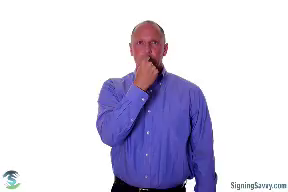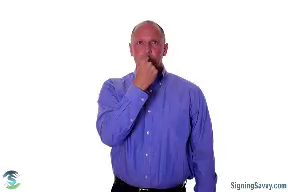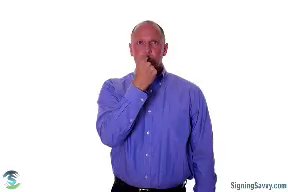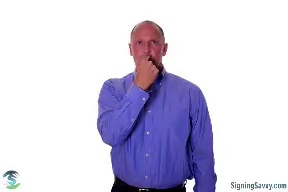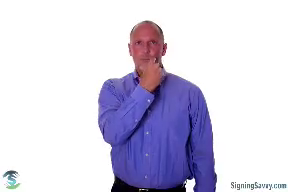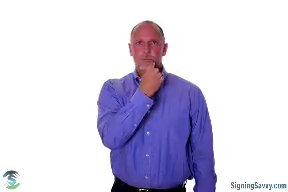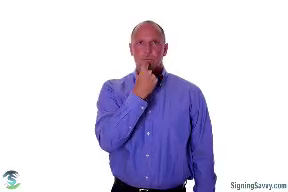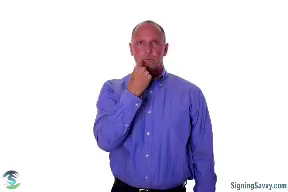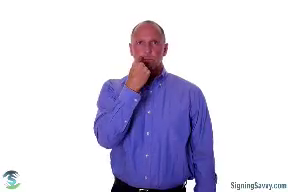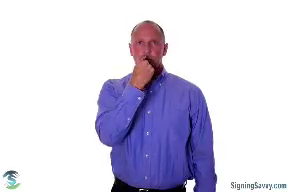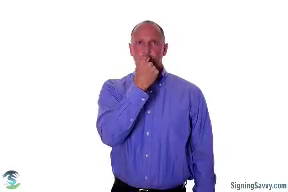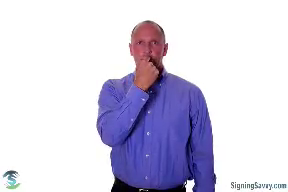Mouth